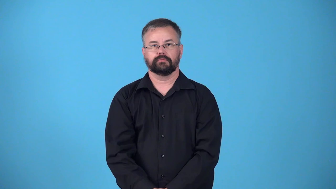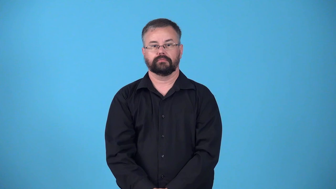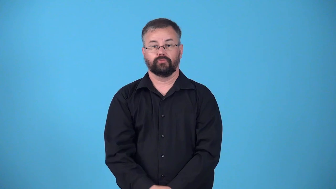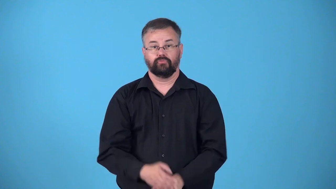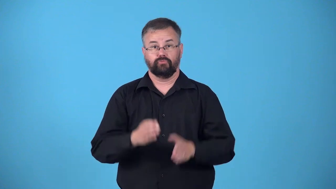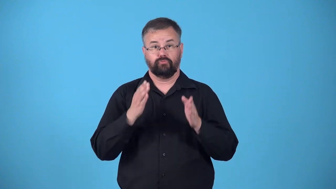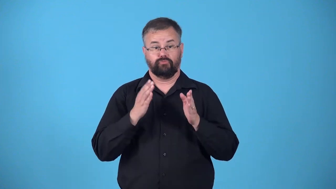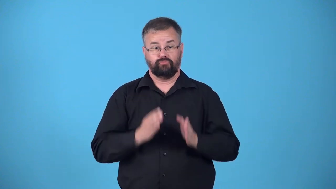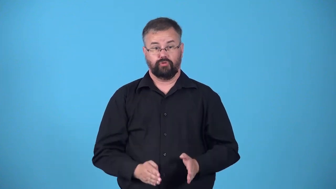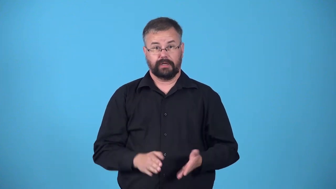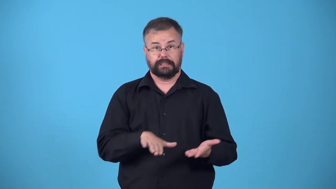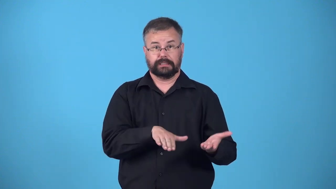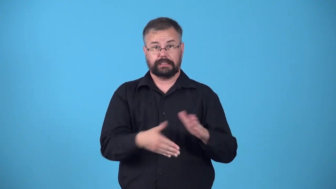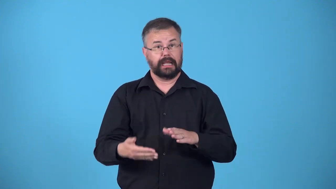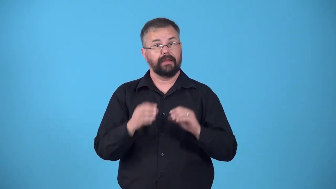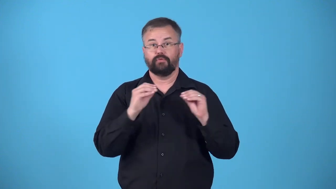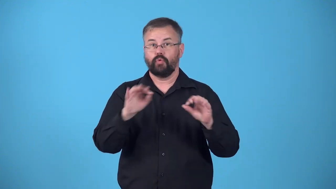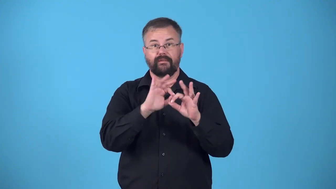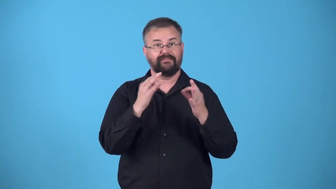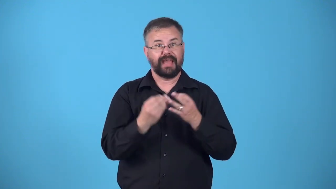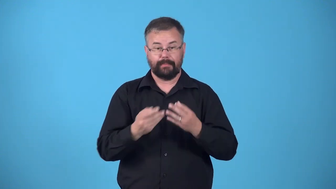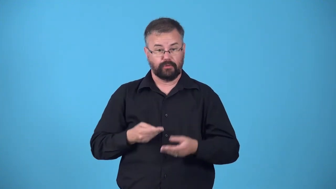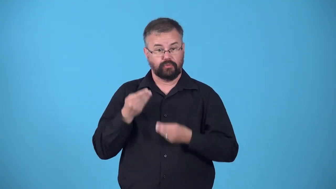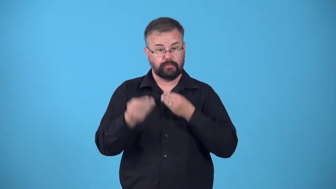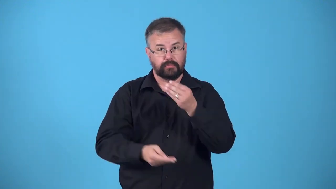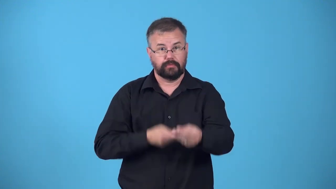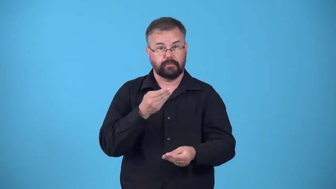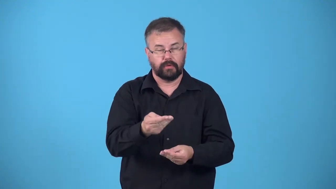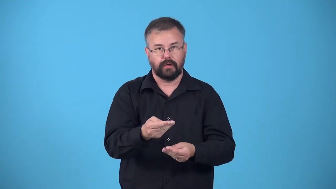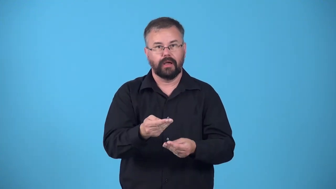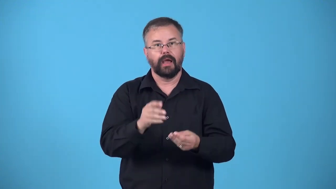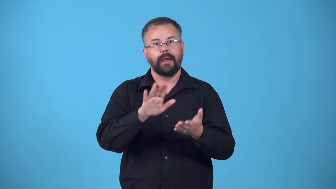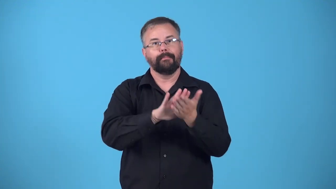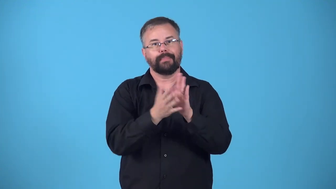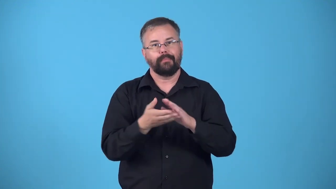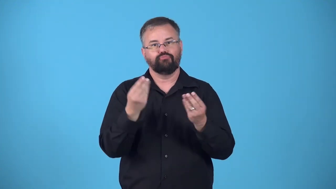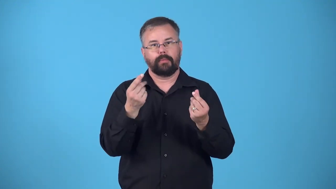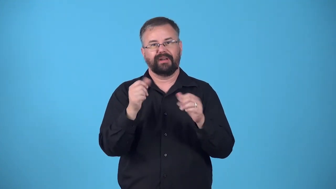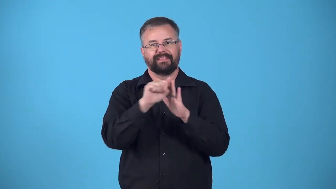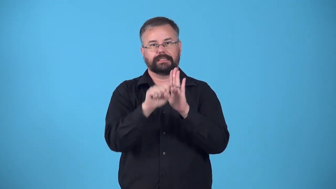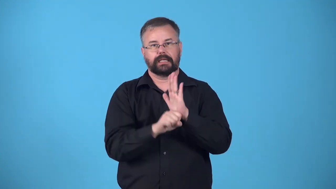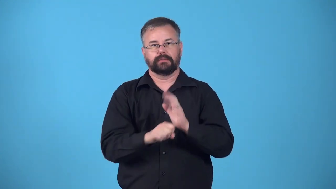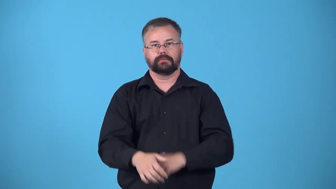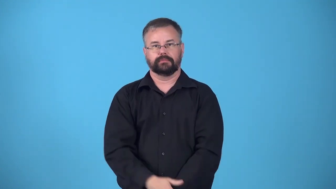escheat